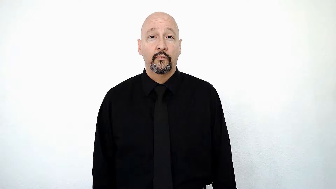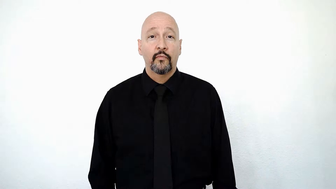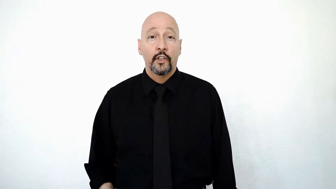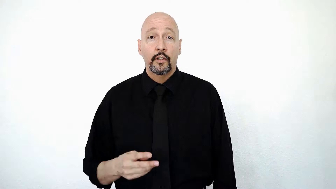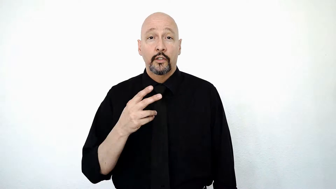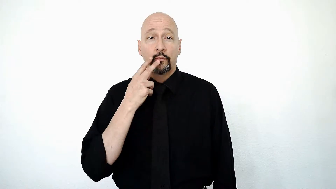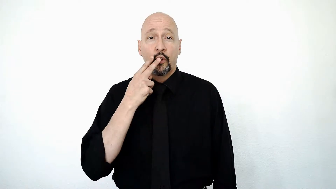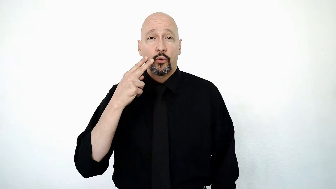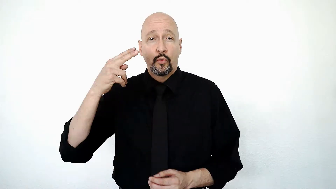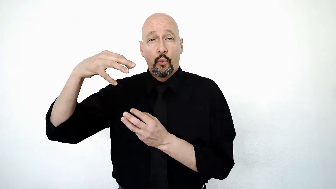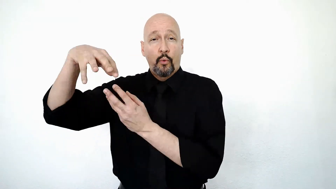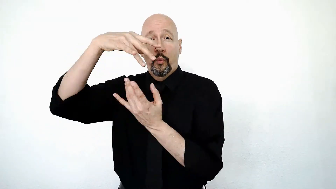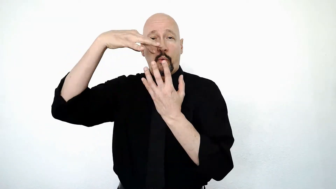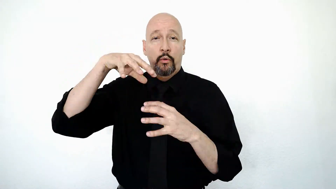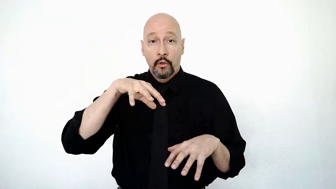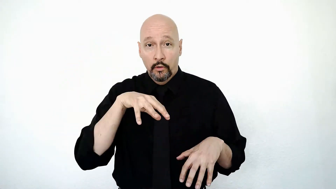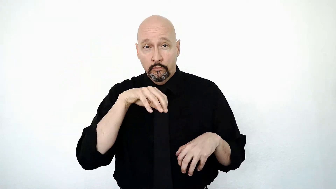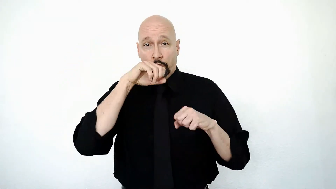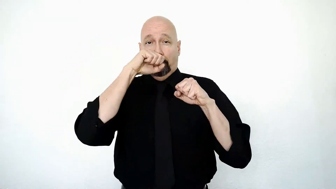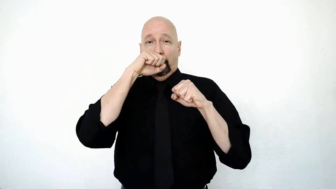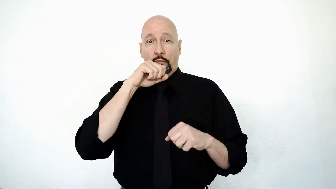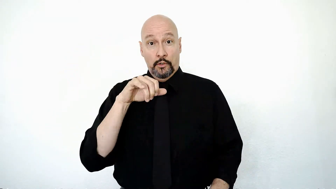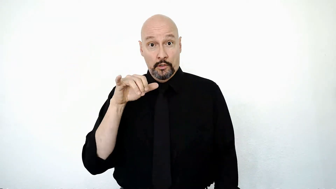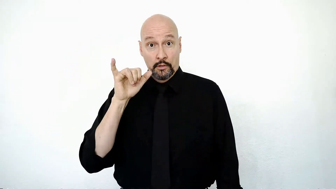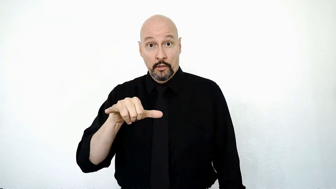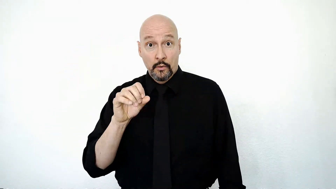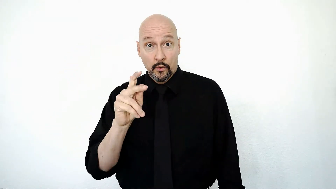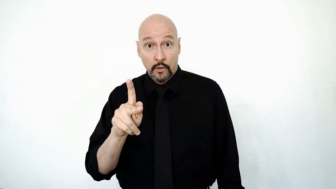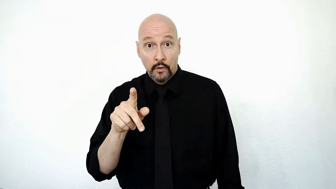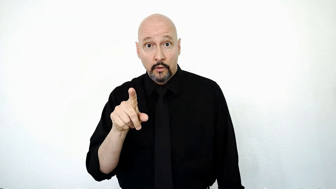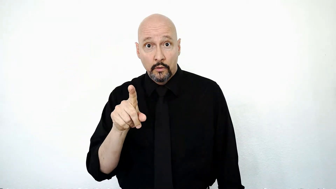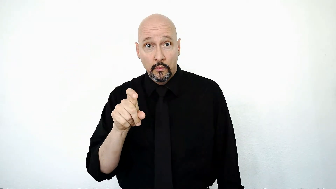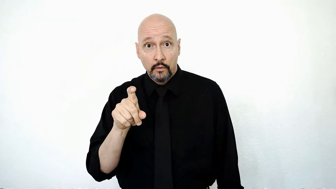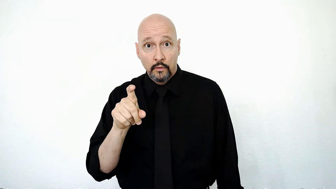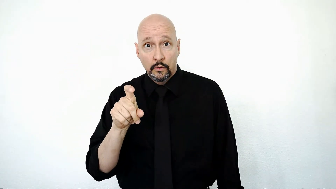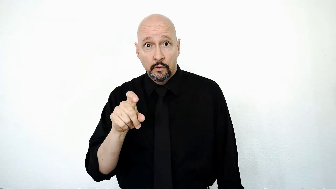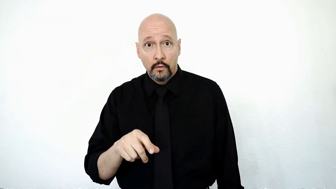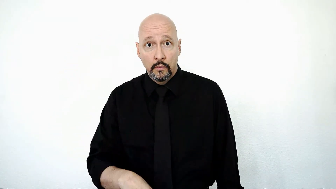SMOKE airborne breathe in INHALE THAT OKAY?